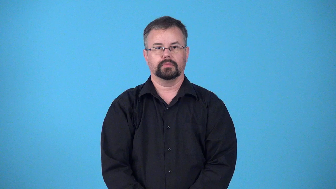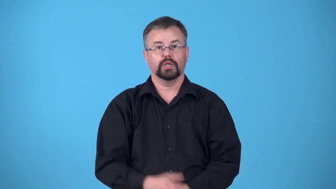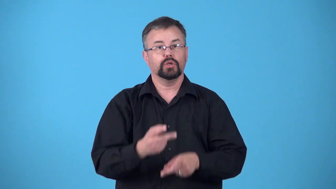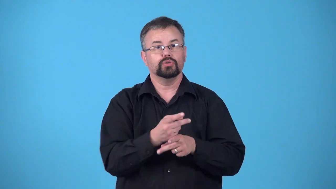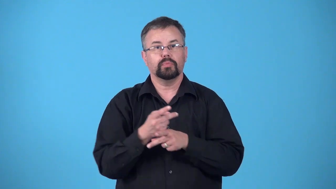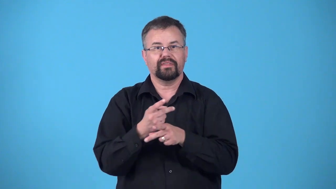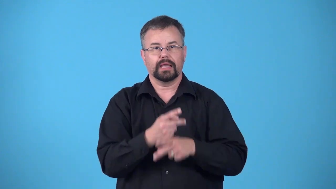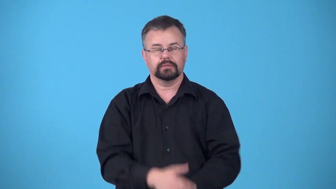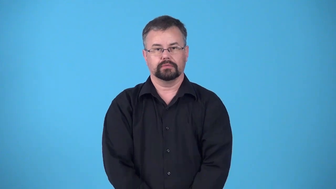oversee